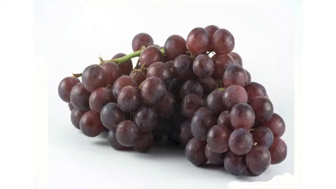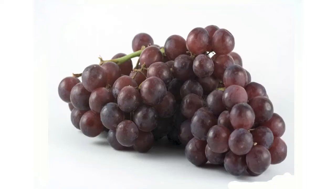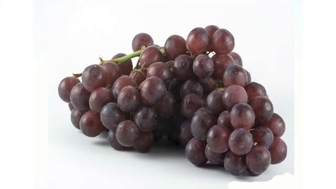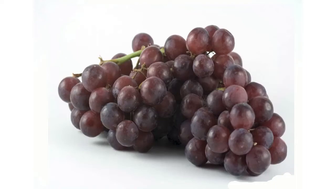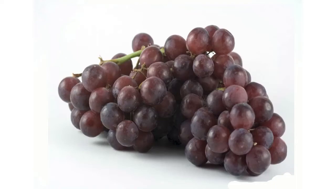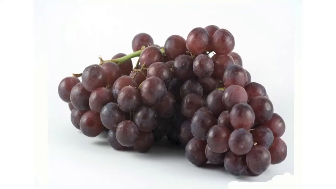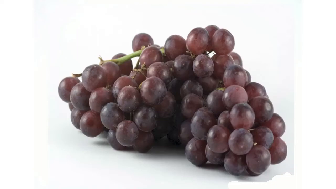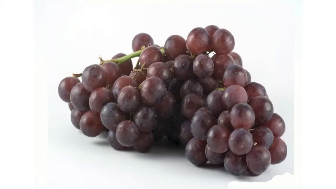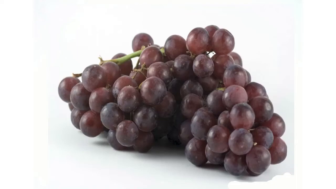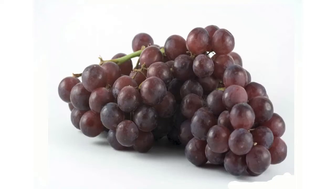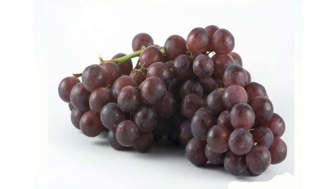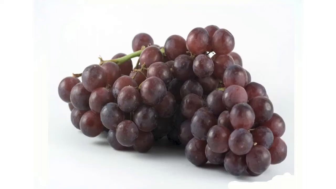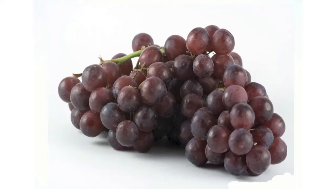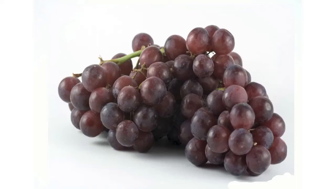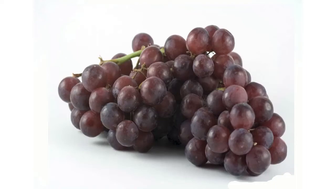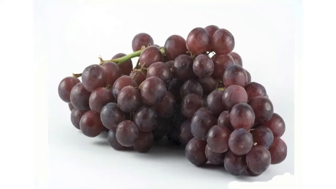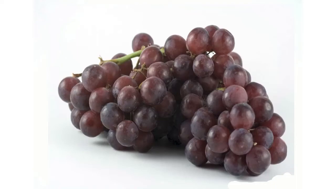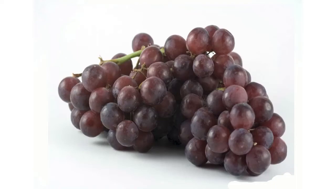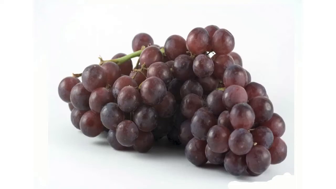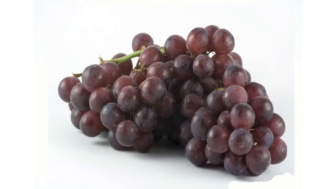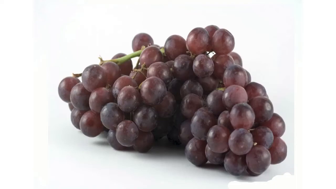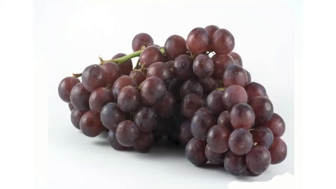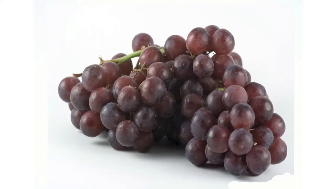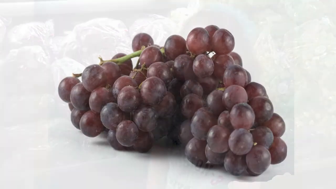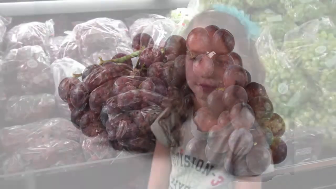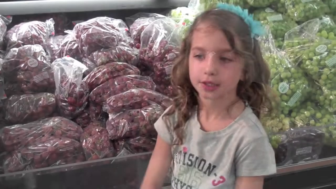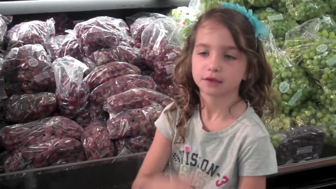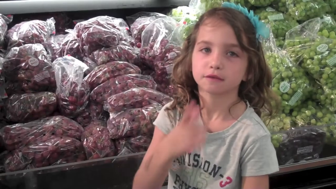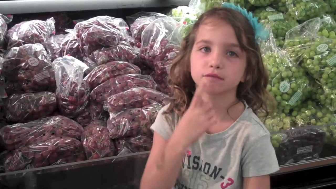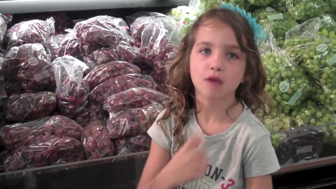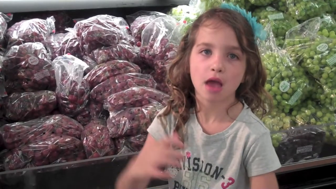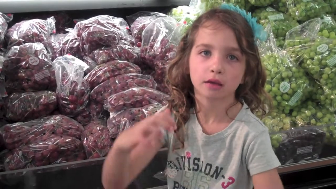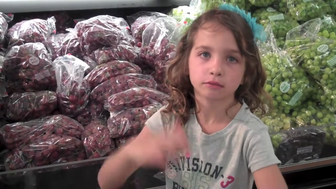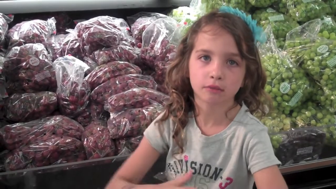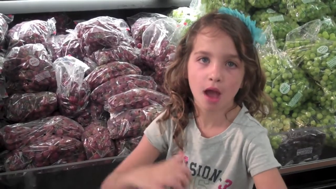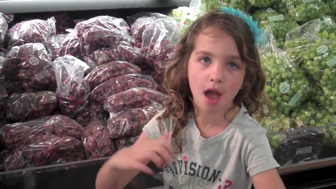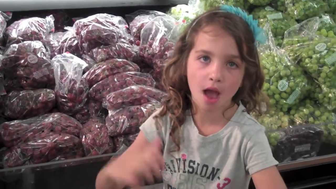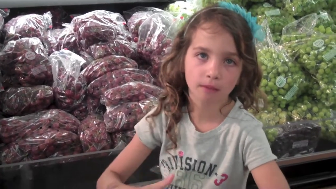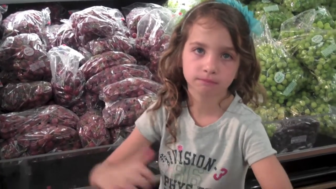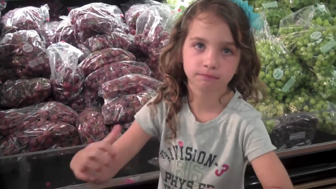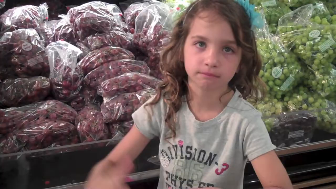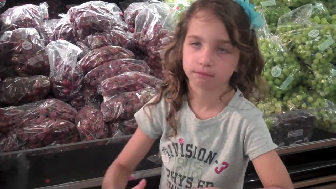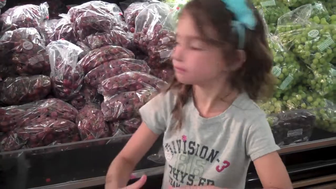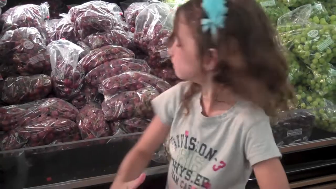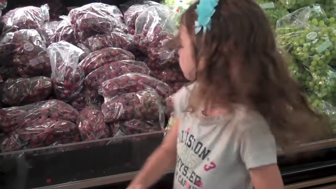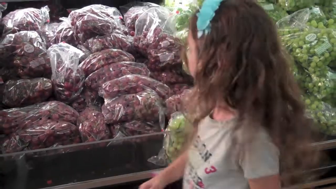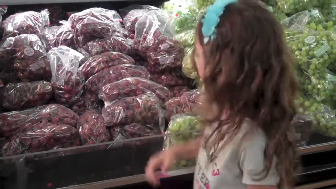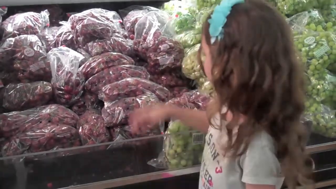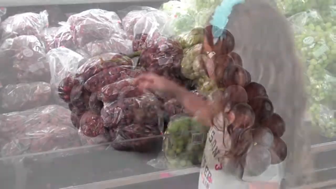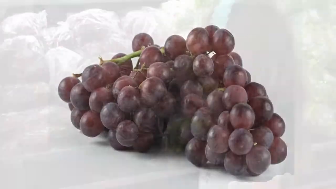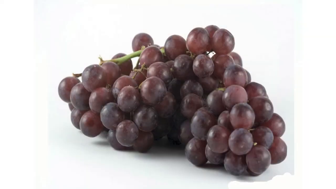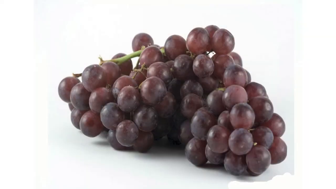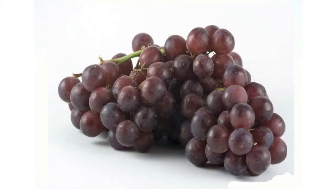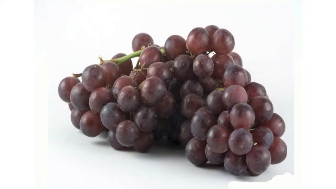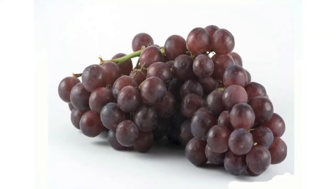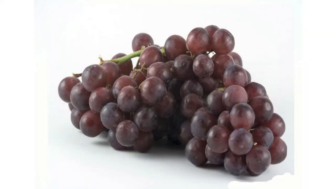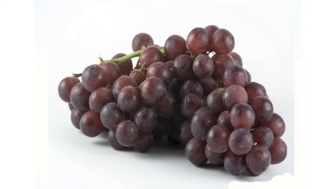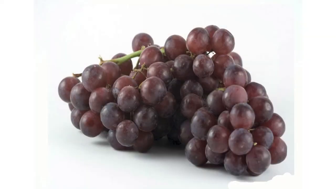RED GRAPES